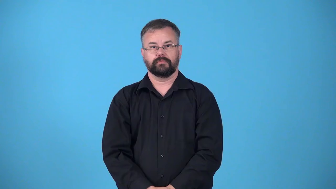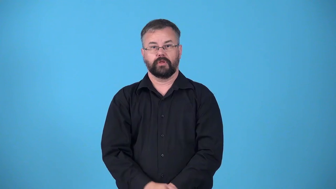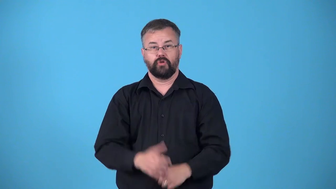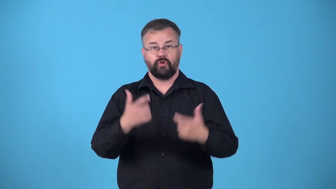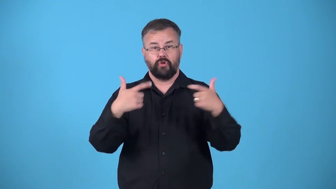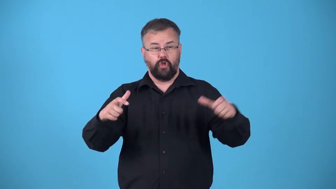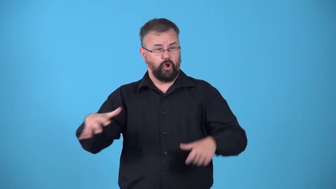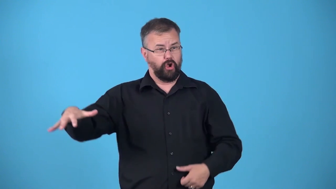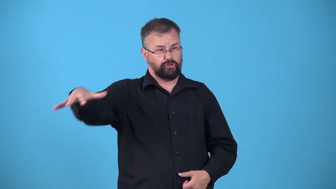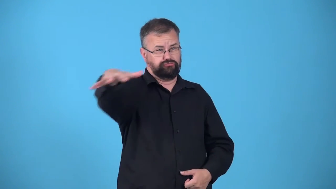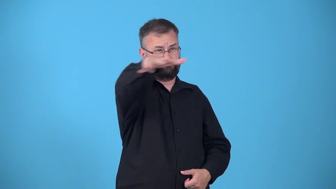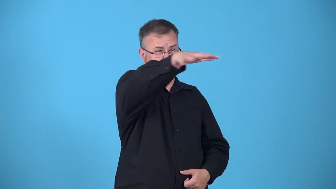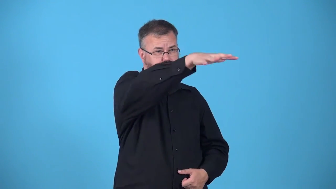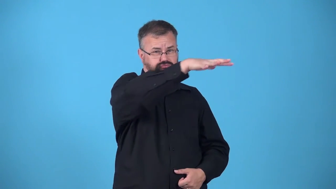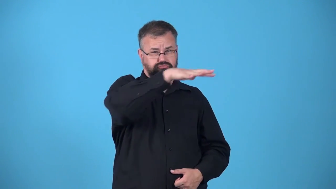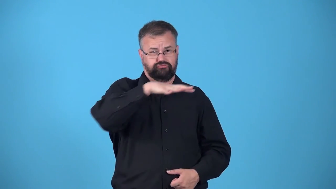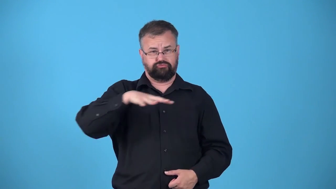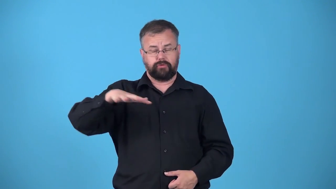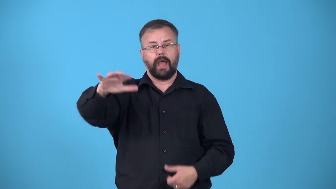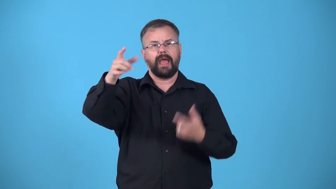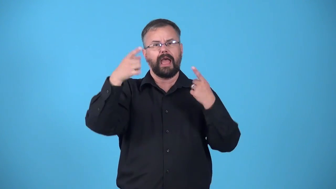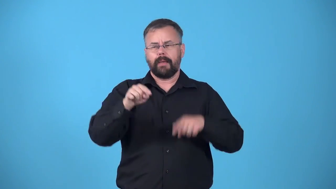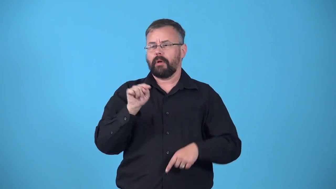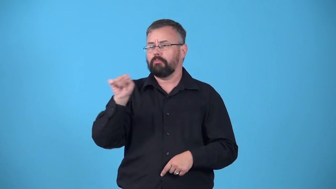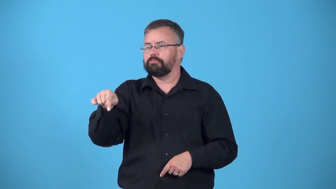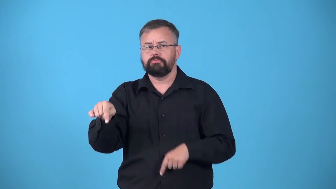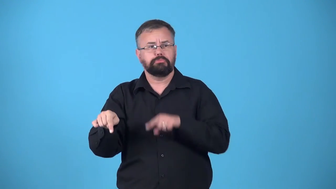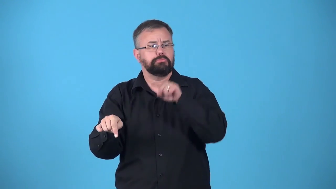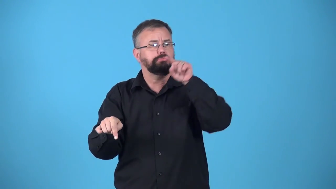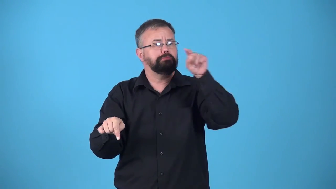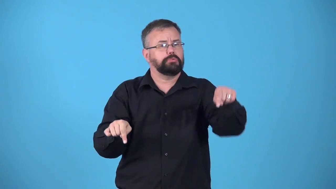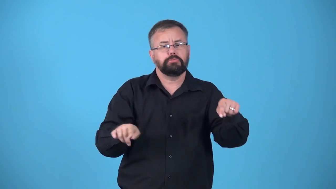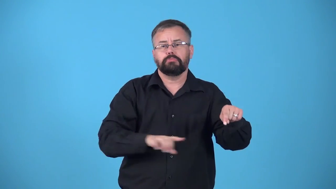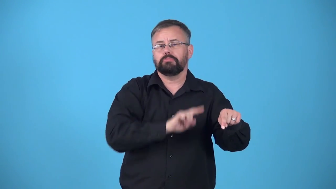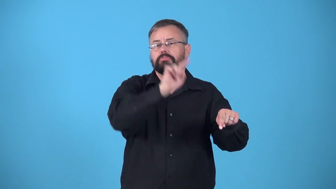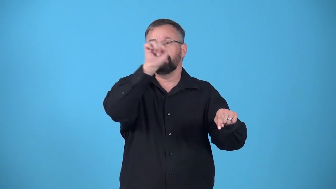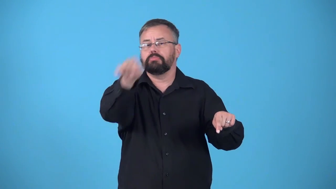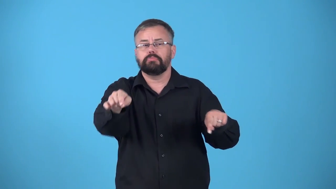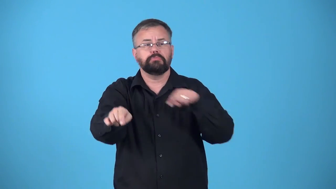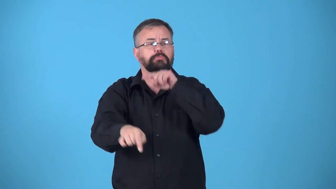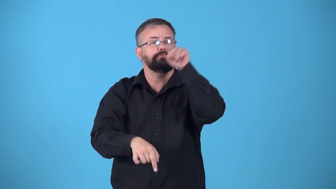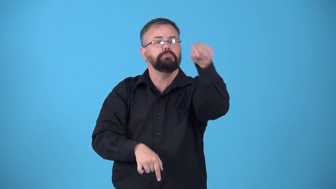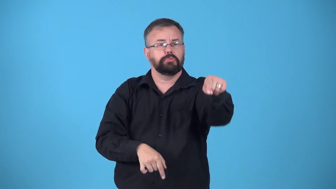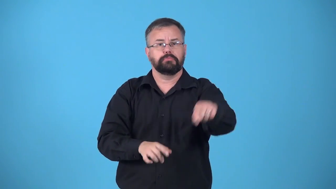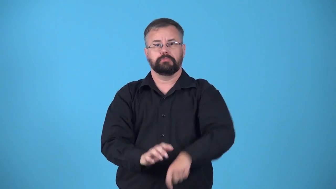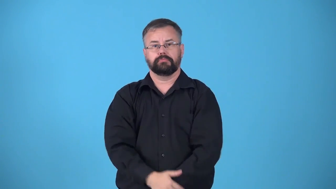far flung